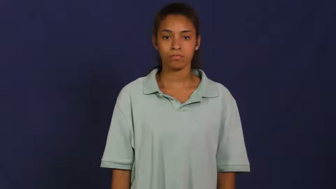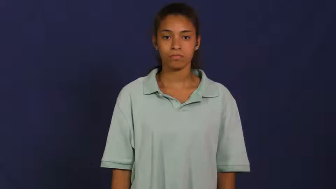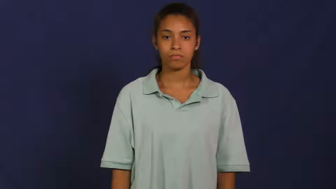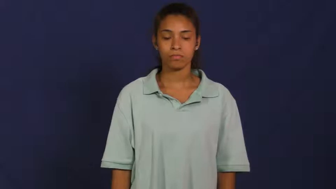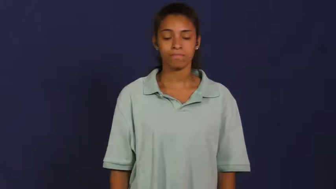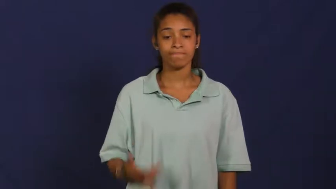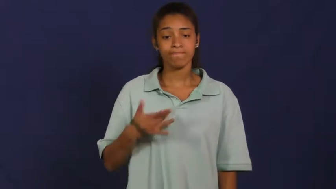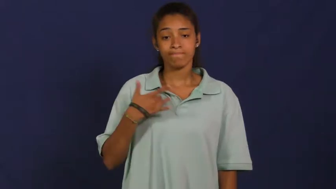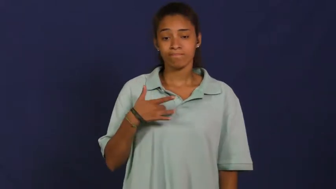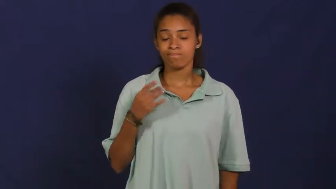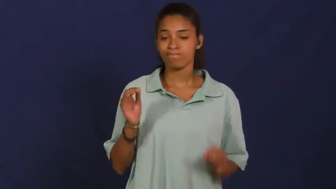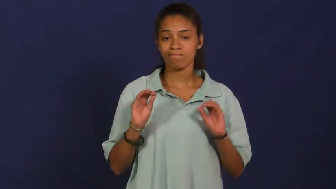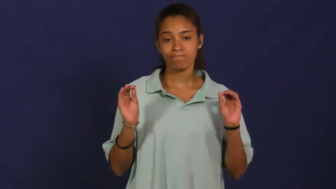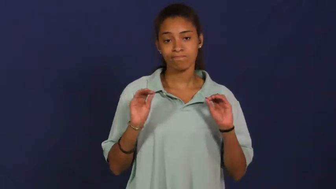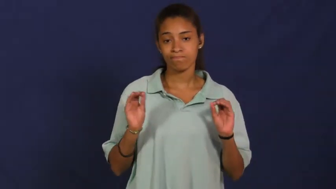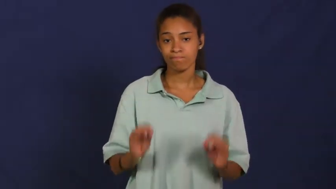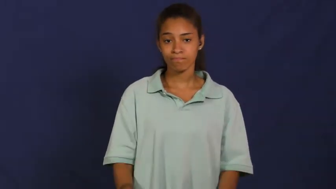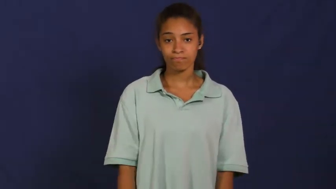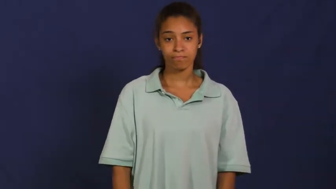numb,asleep